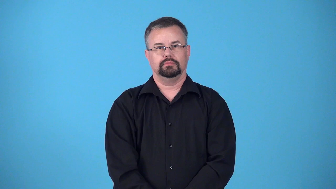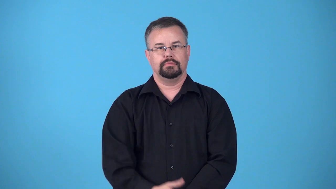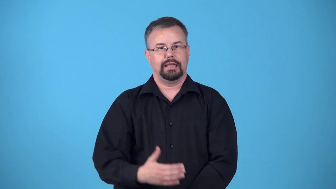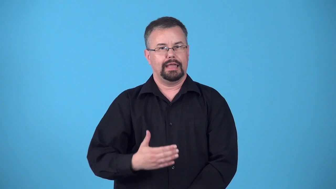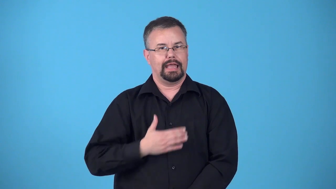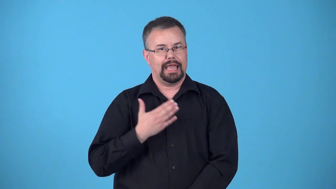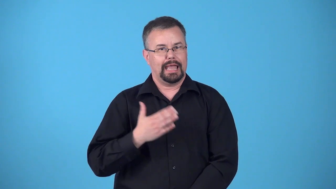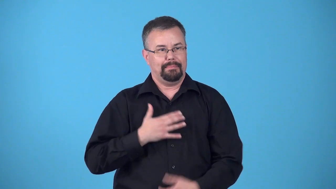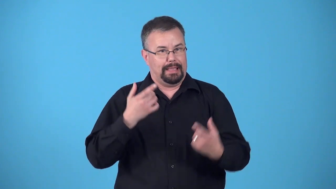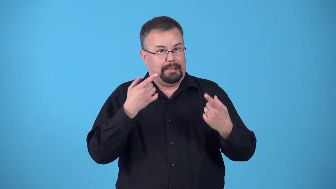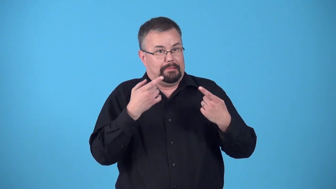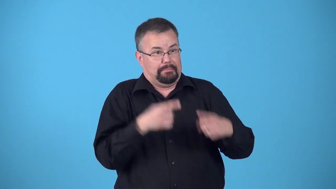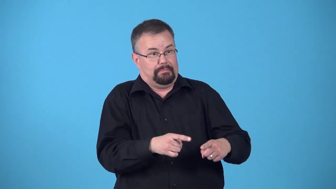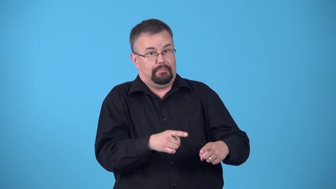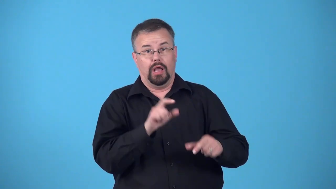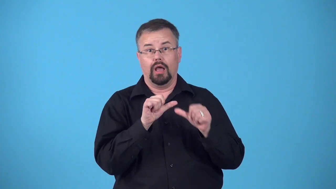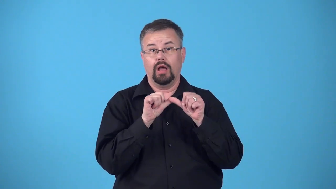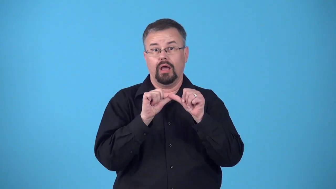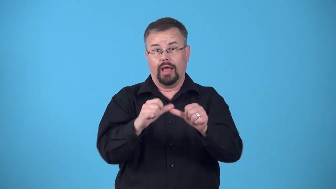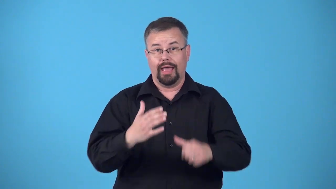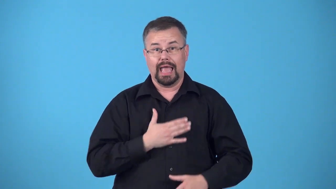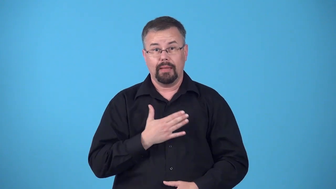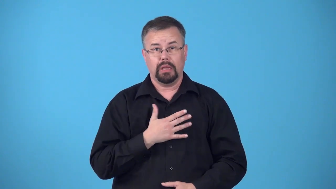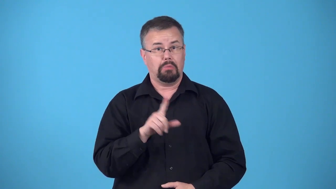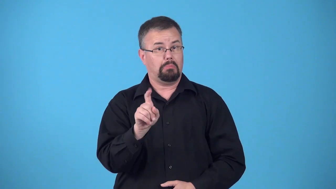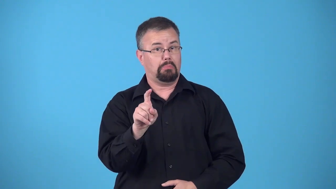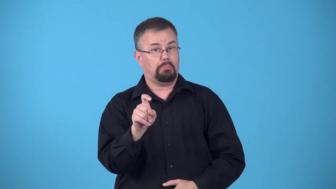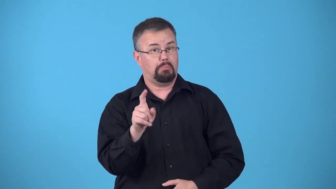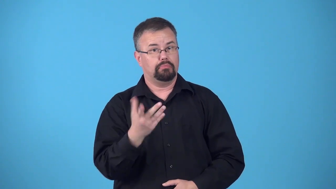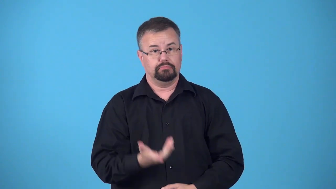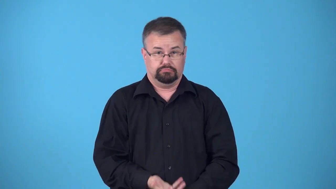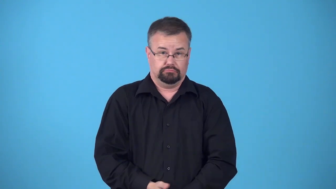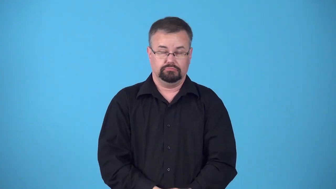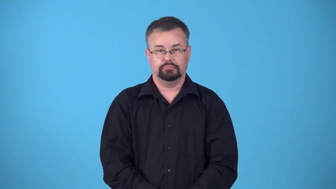one swallow does not make a summer